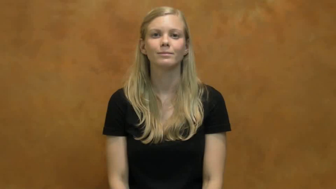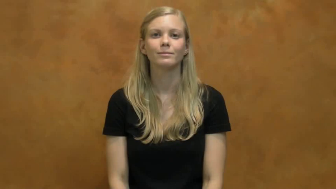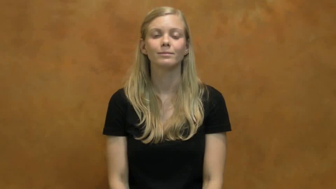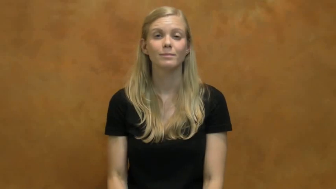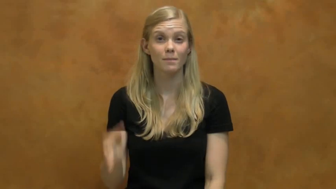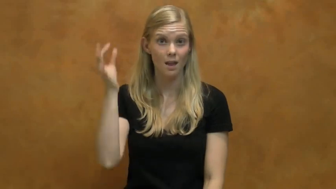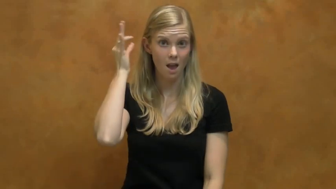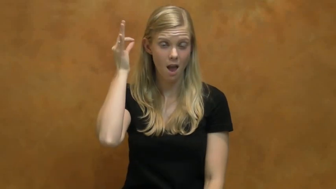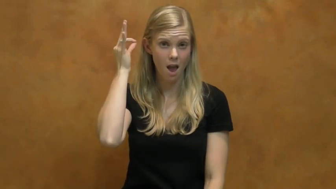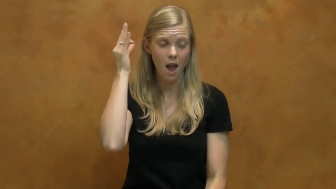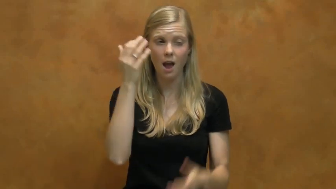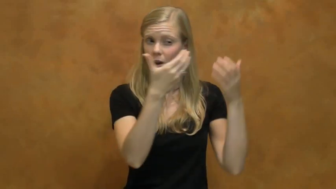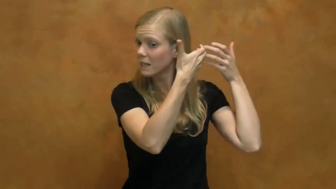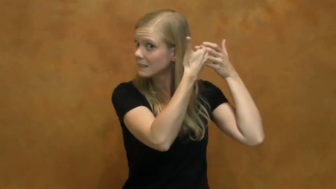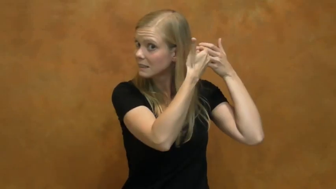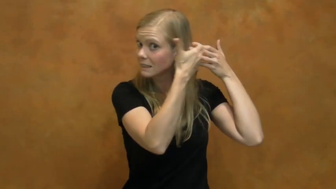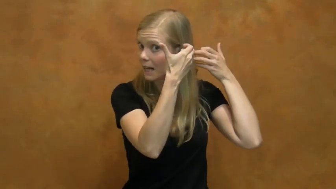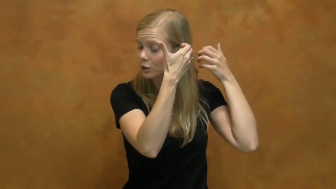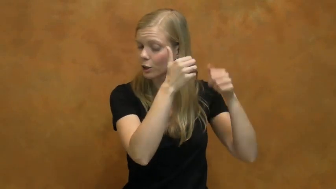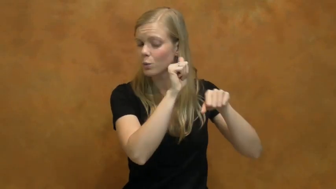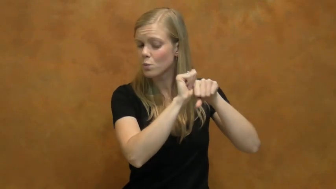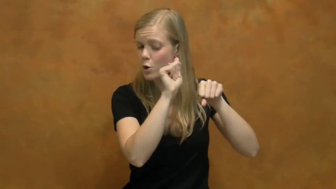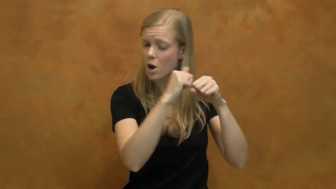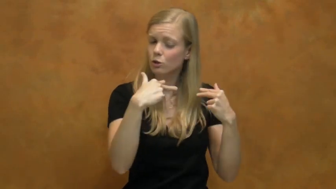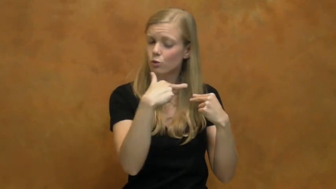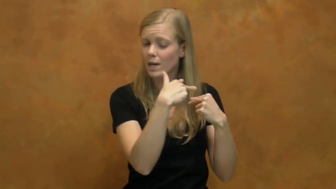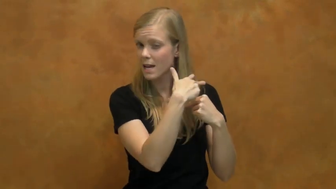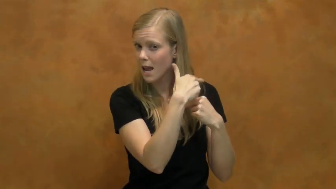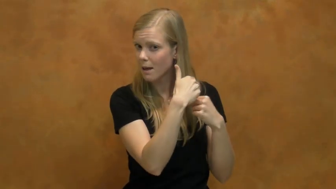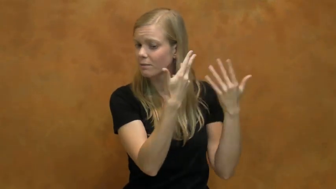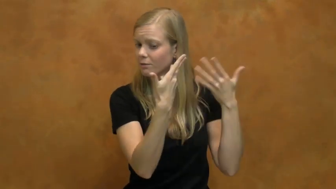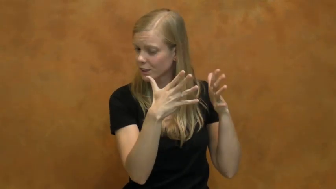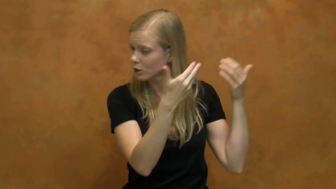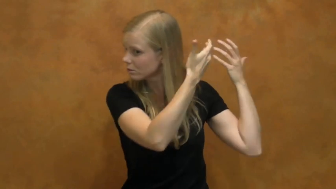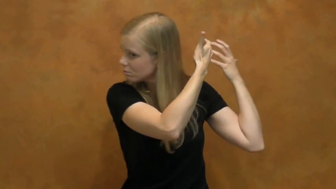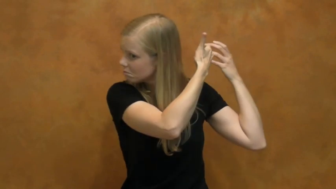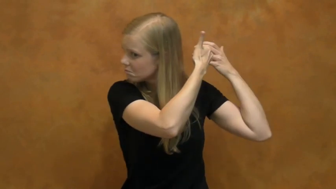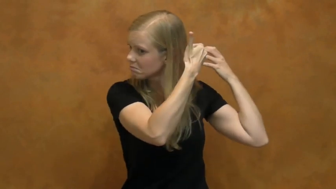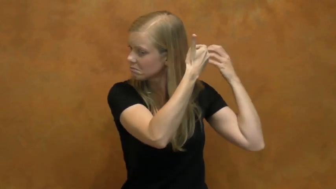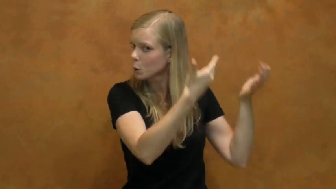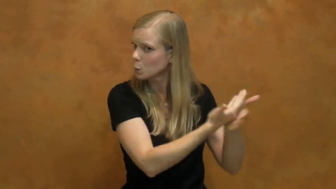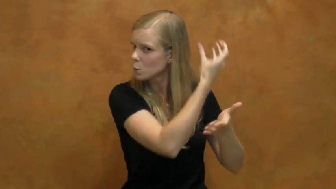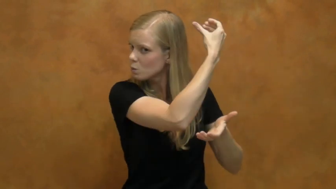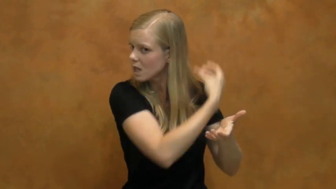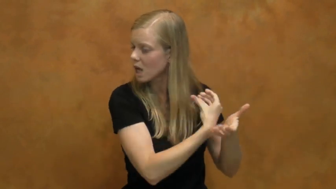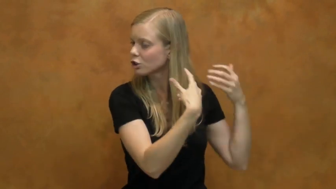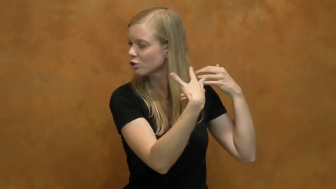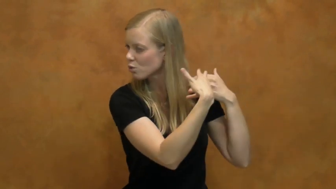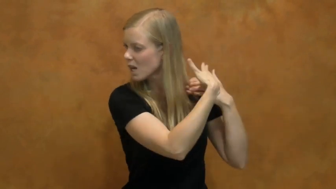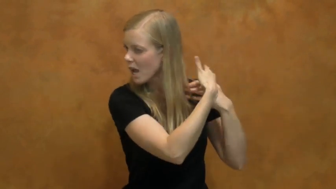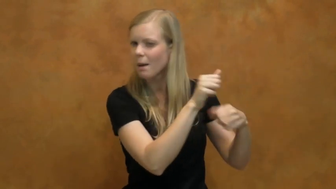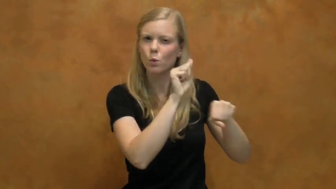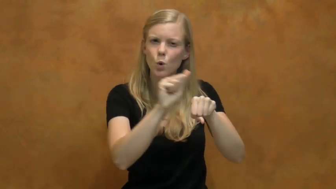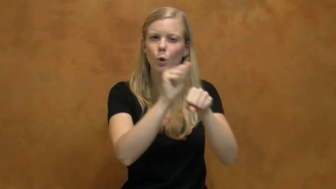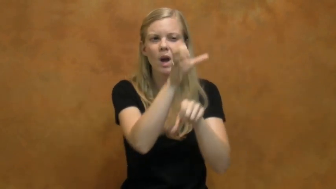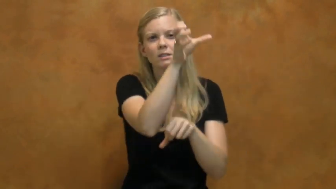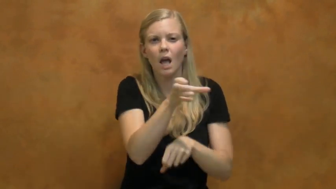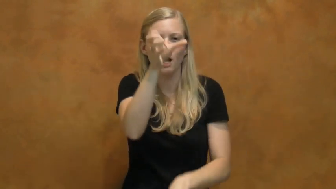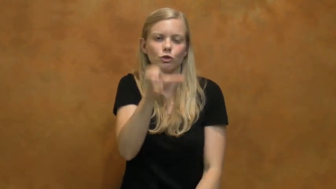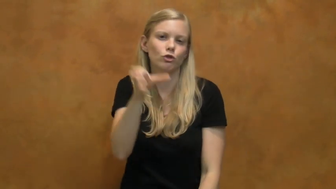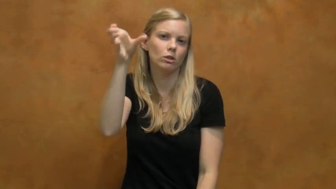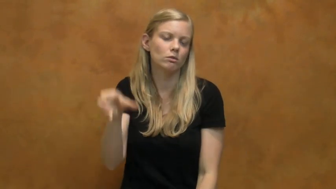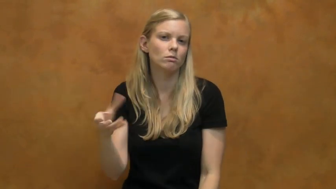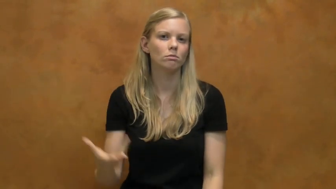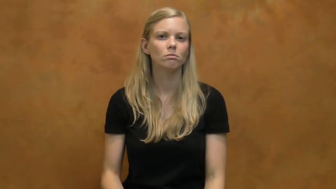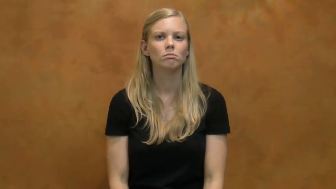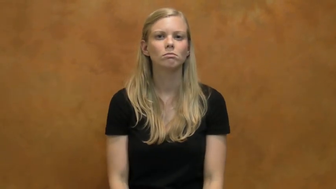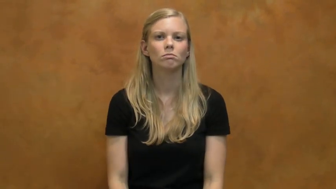sectioning hair